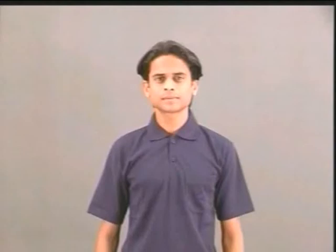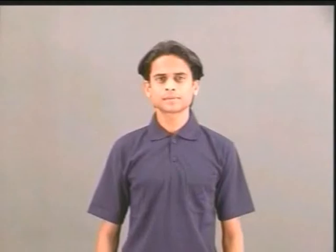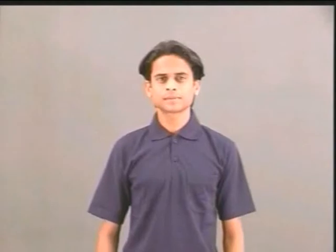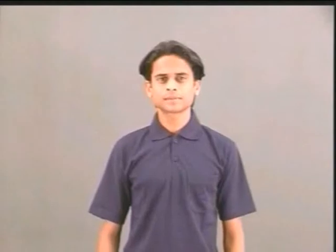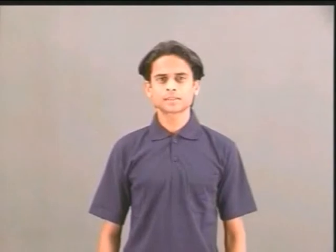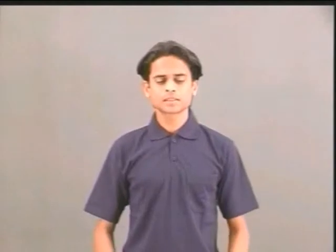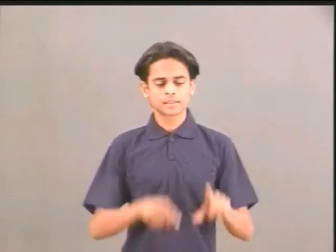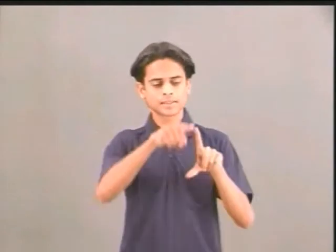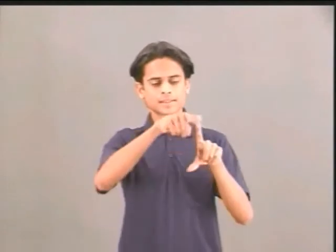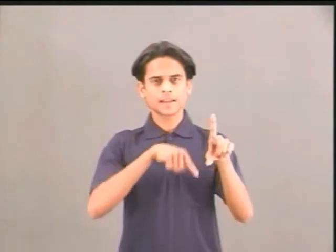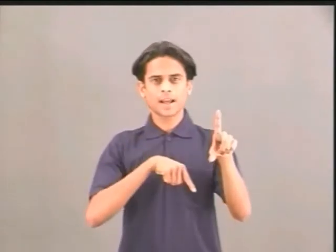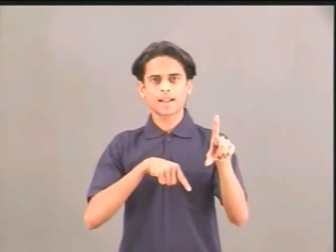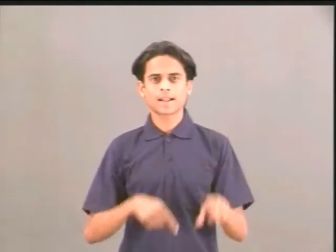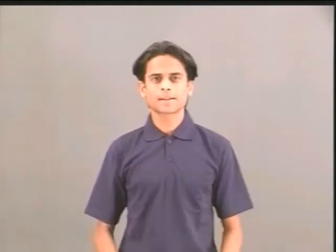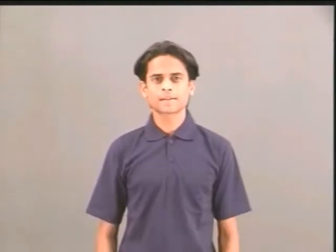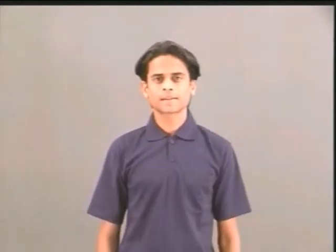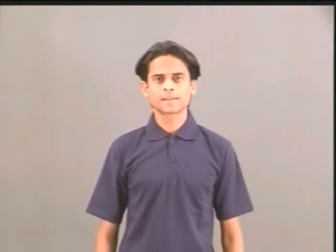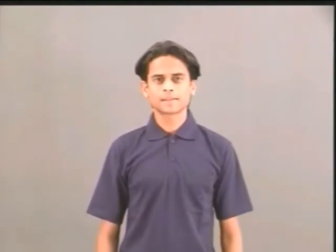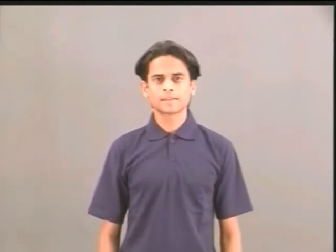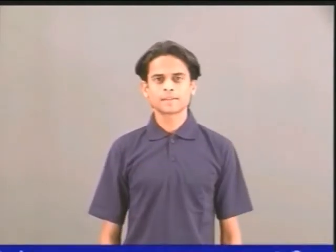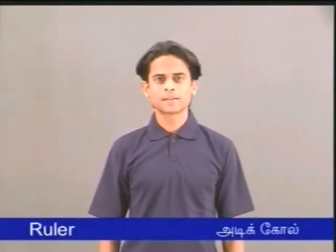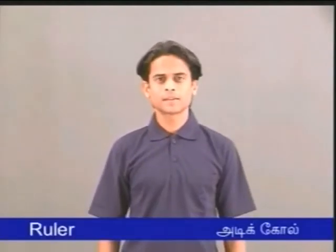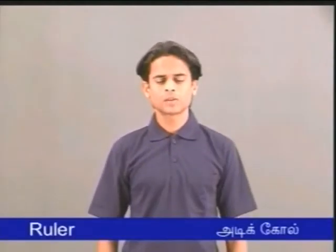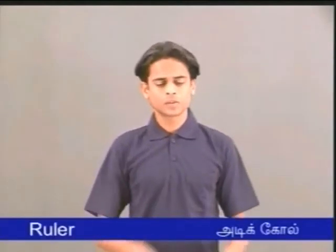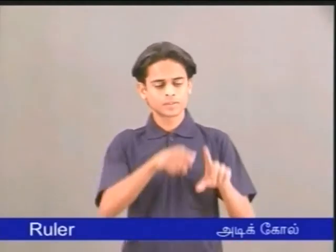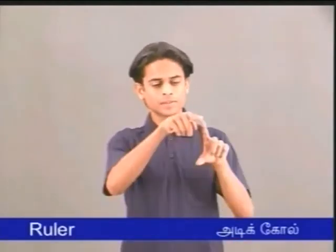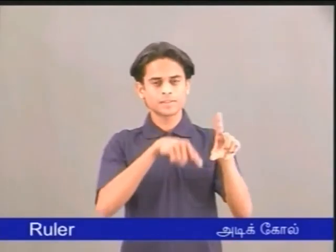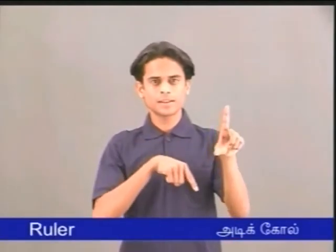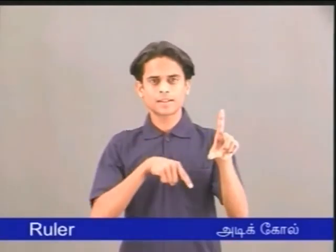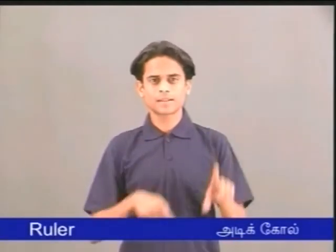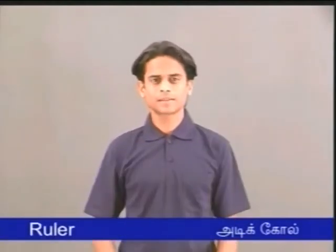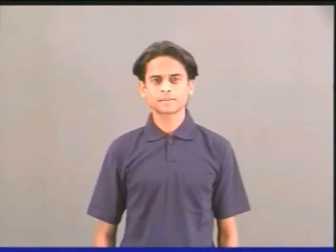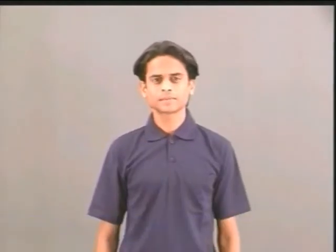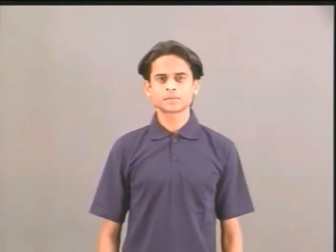ruler